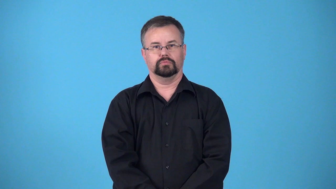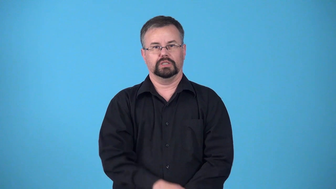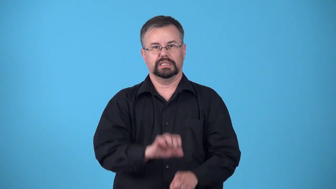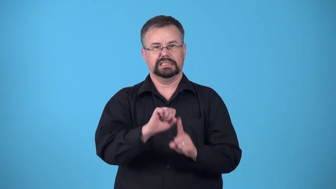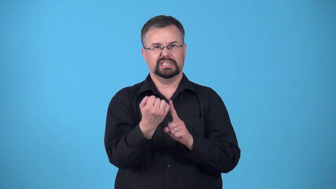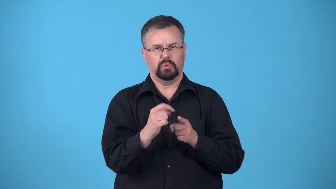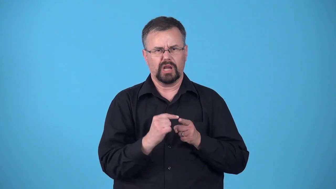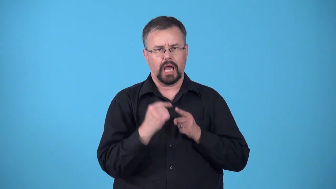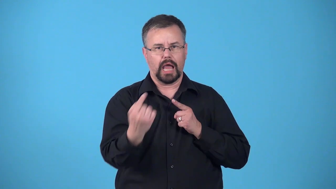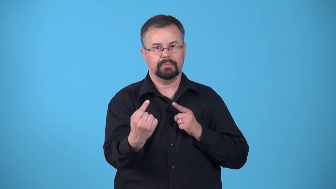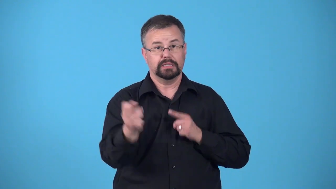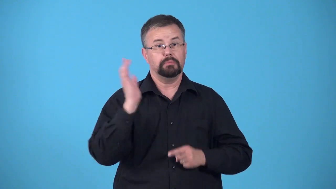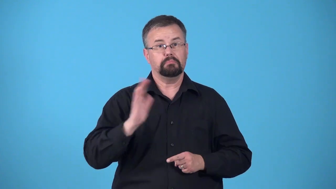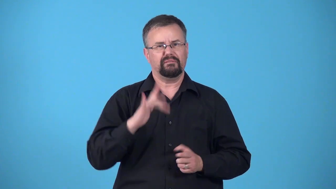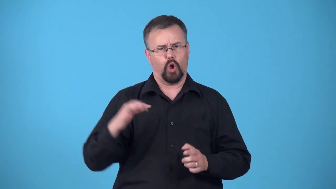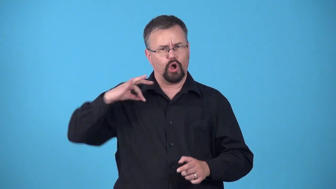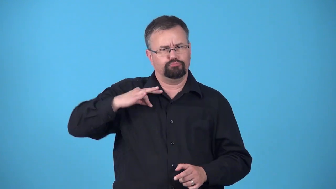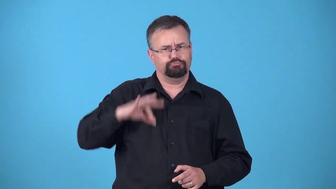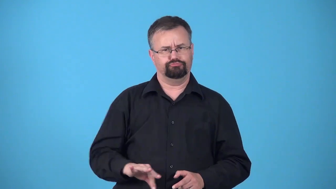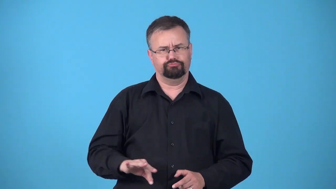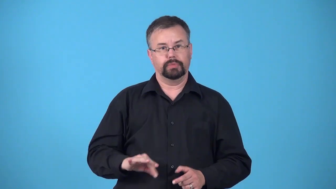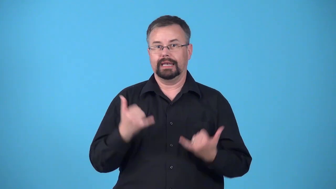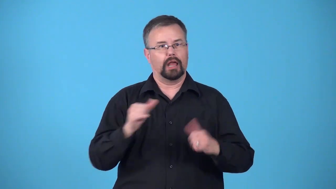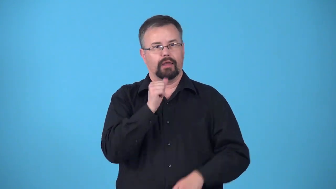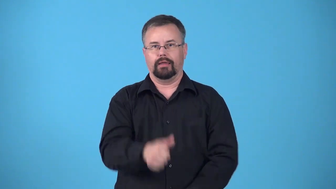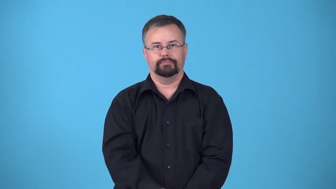tables are turned